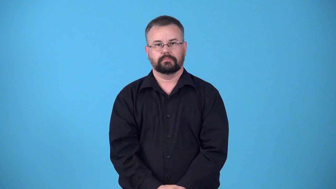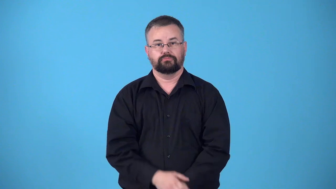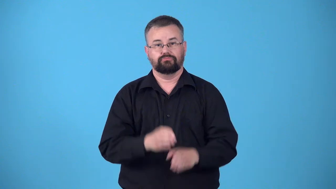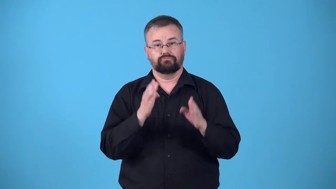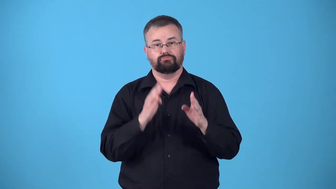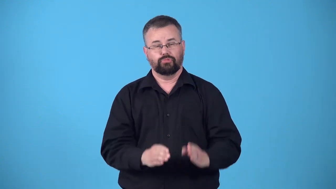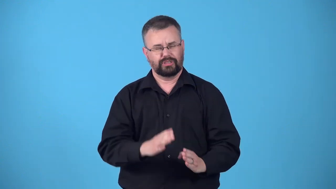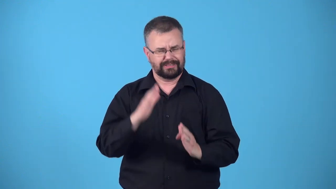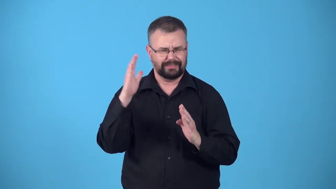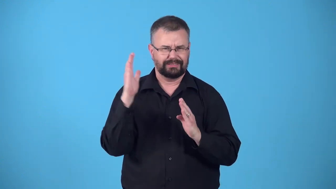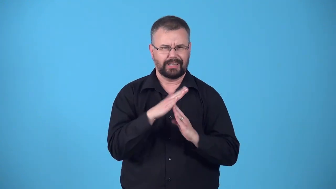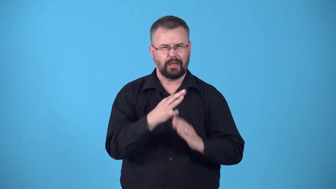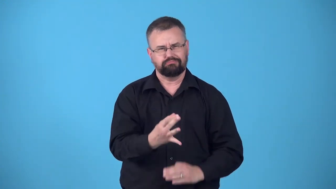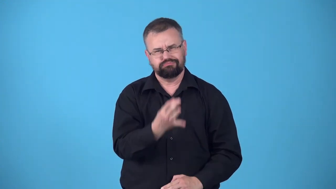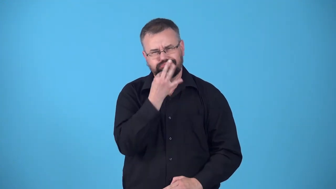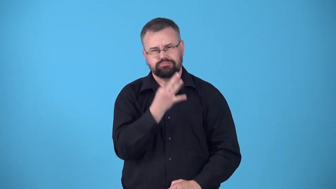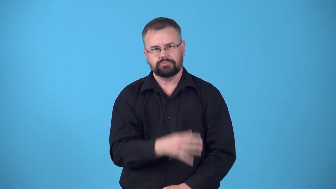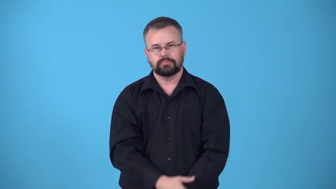cut above